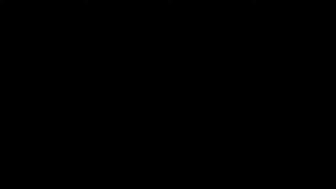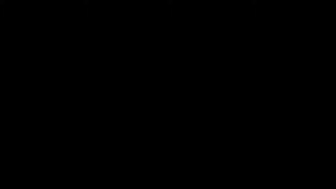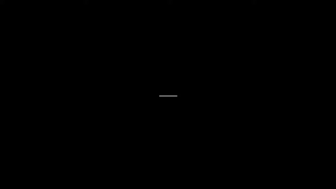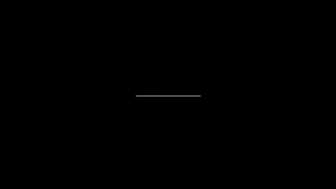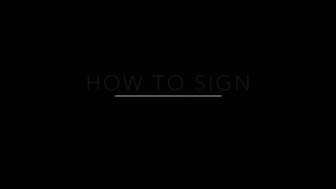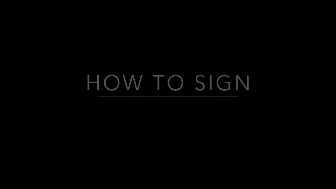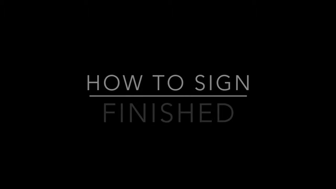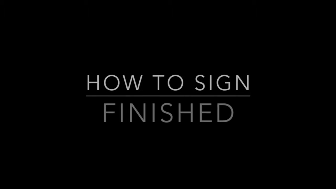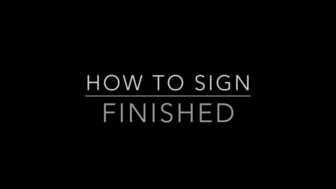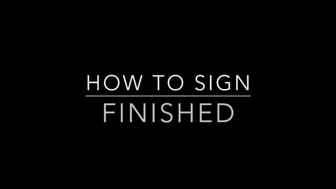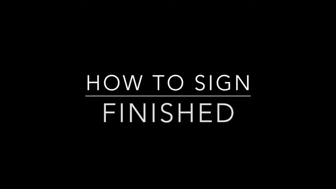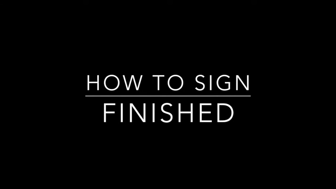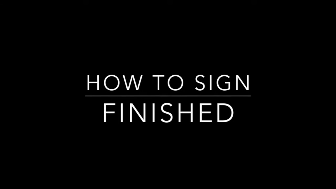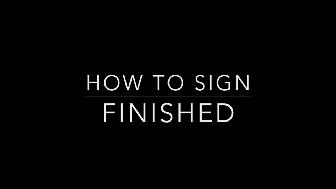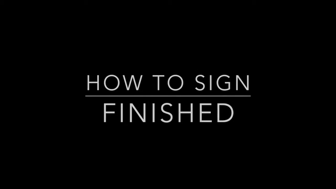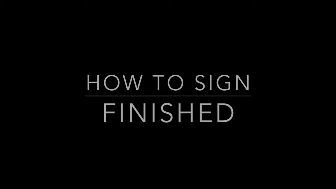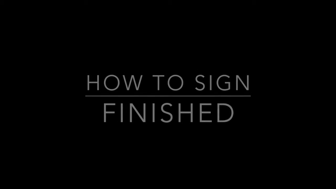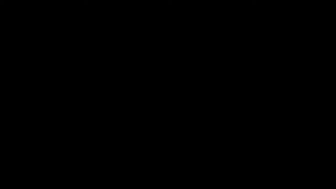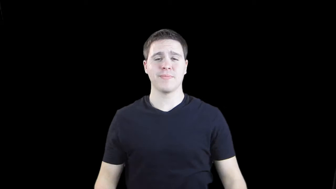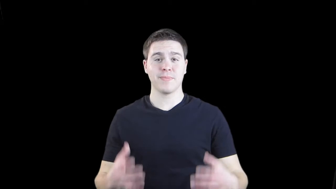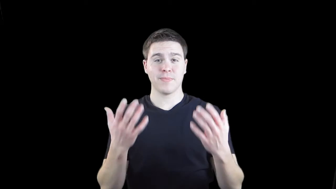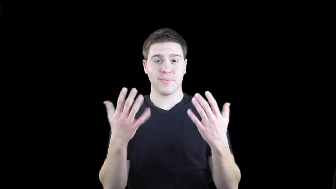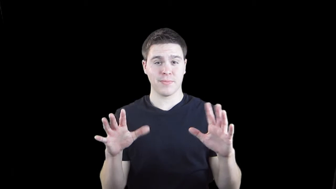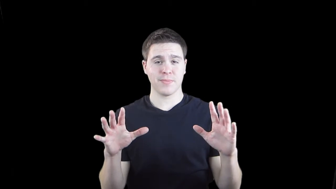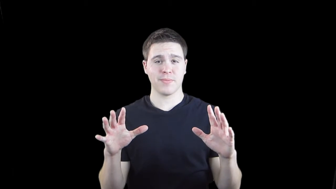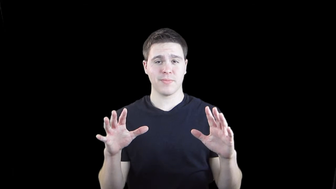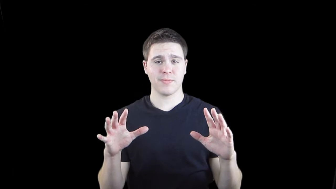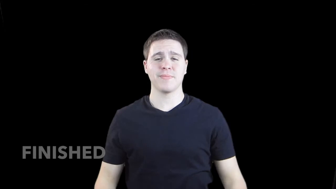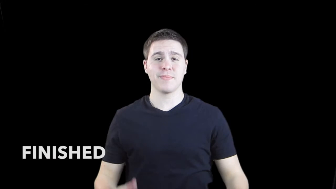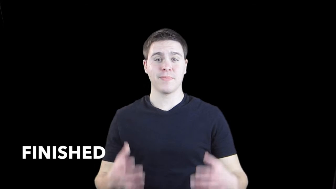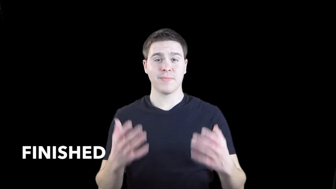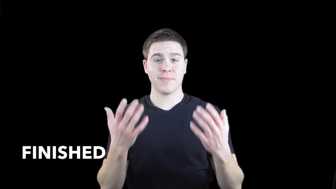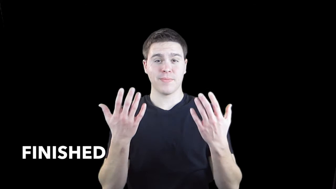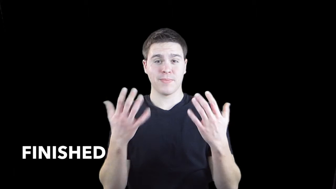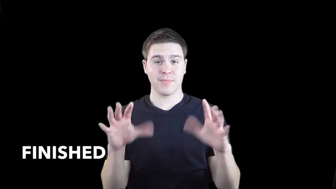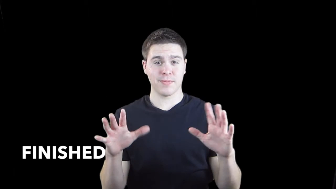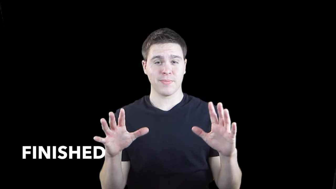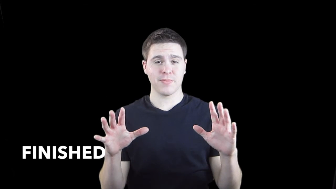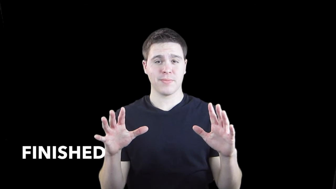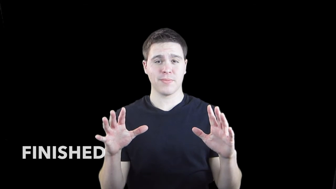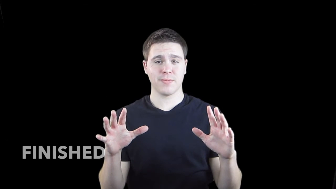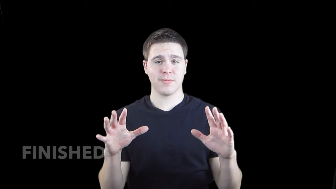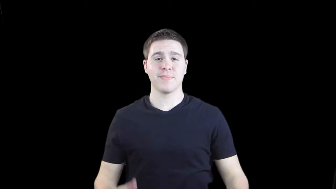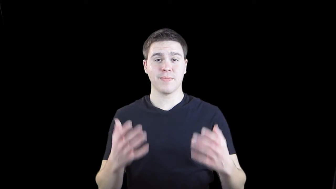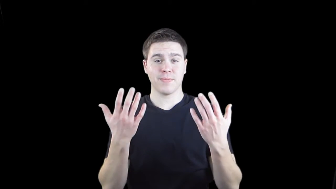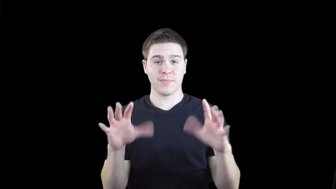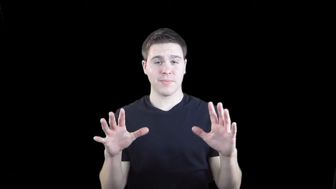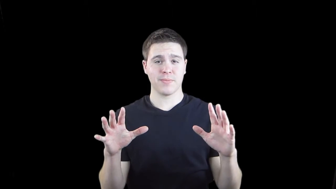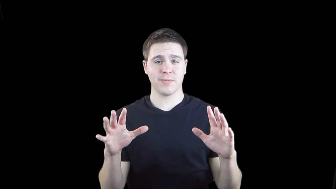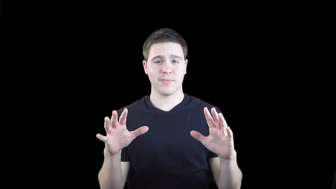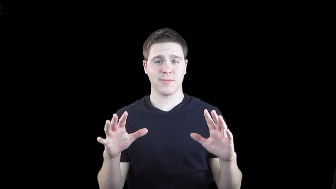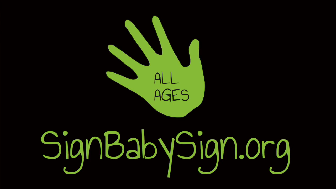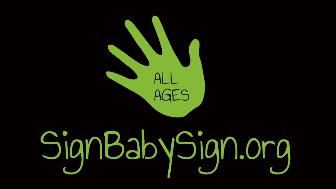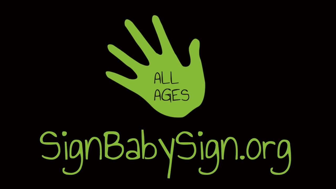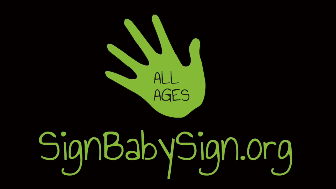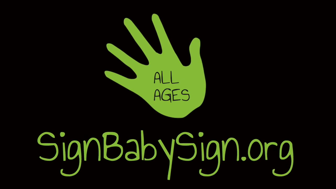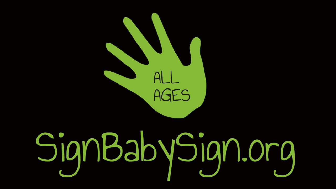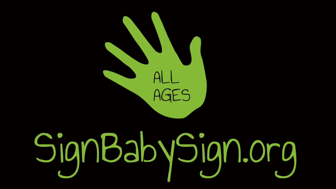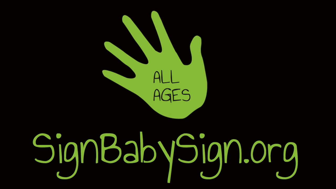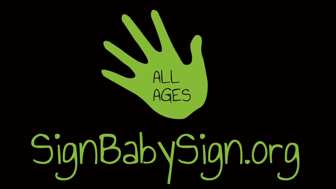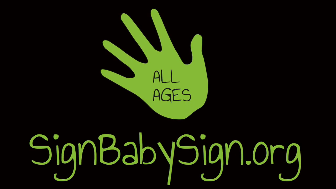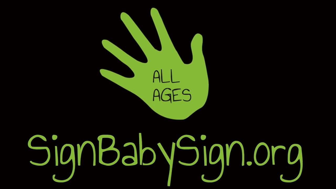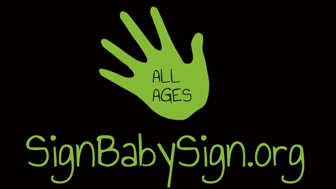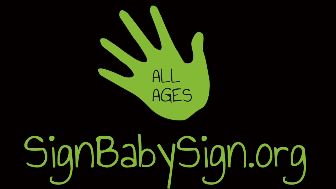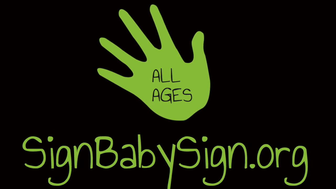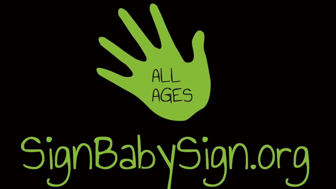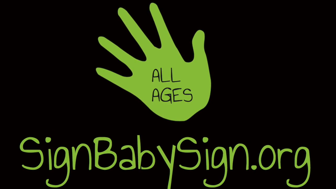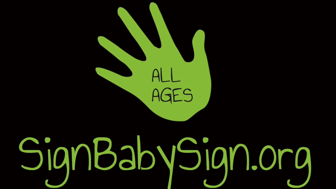Finished